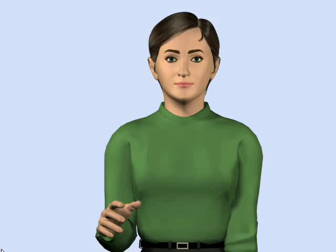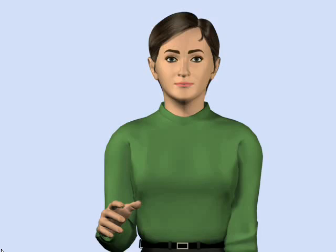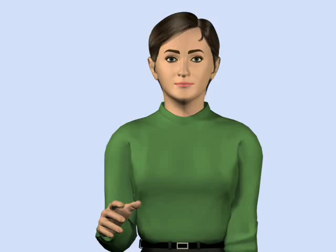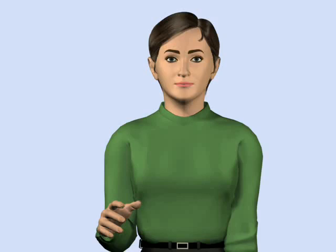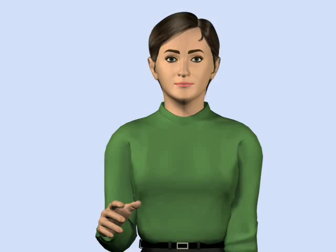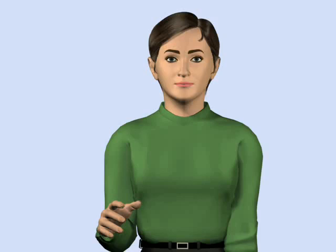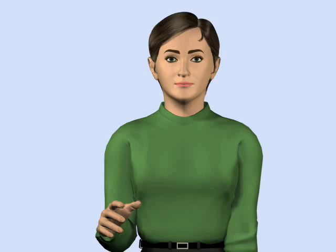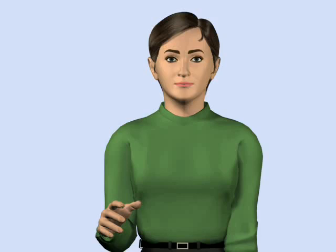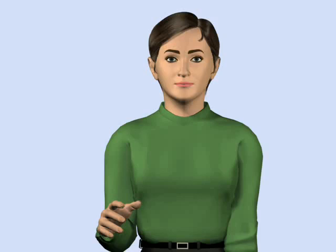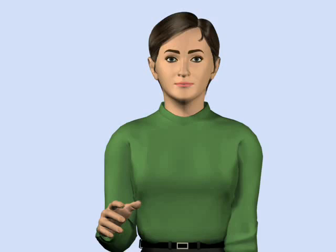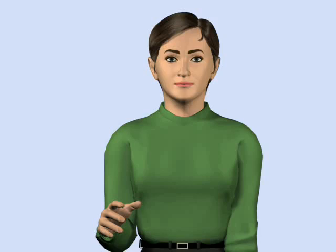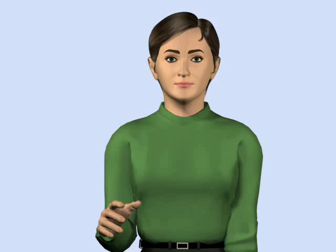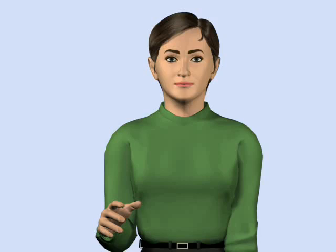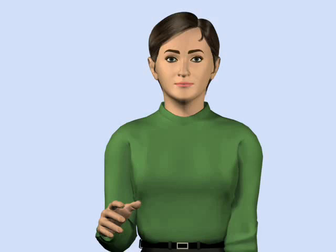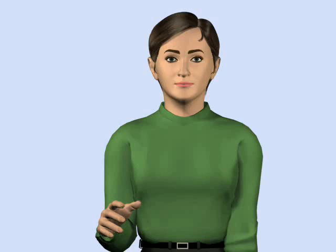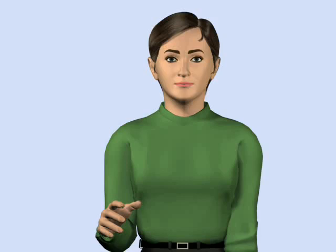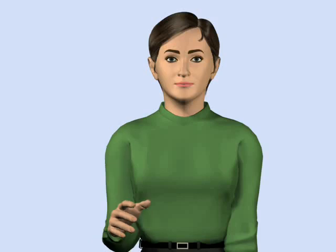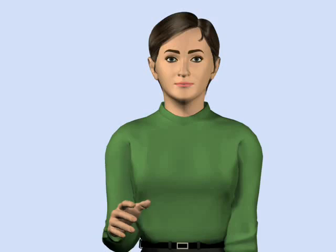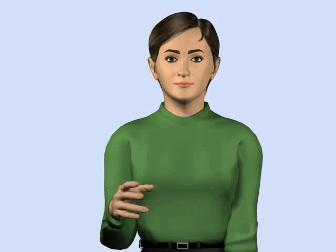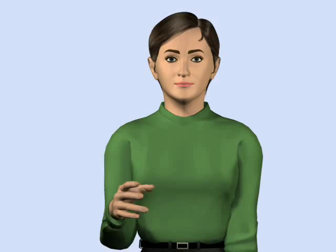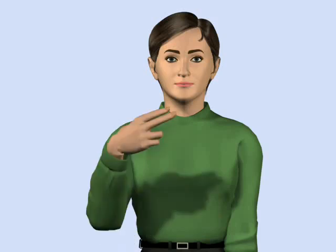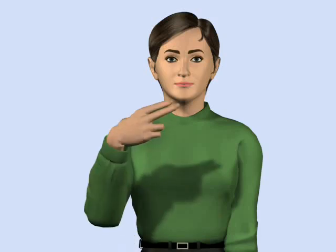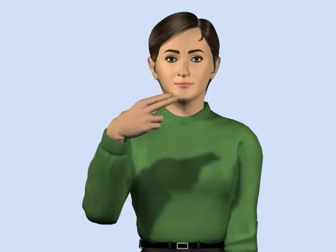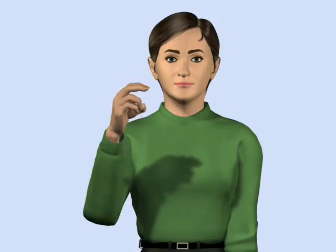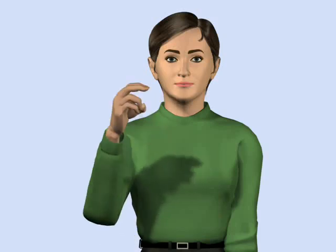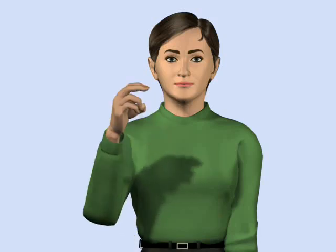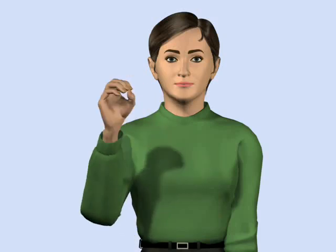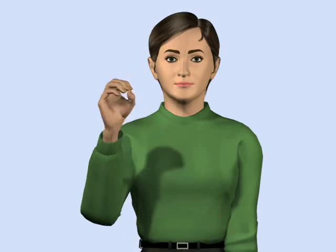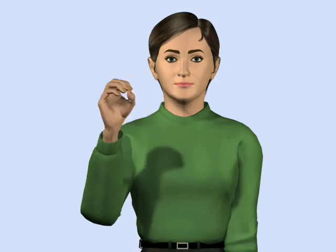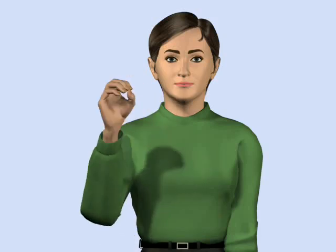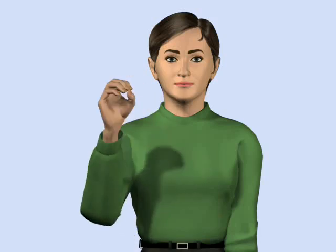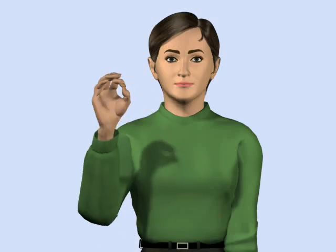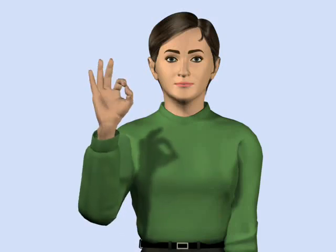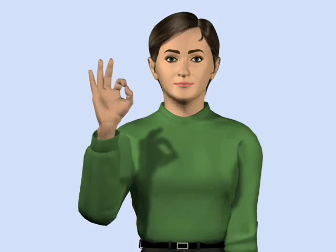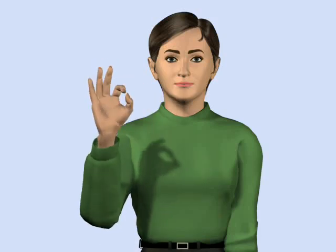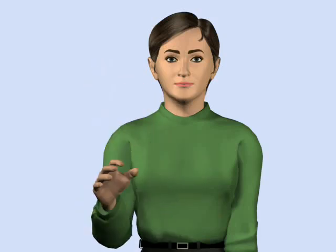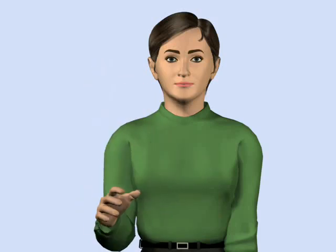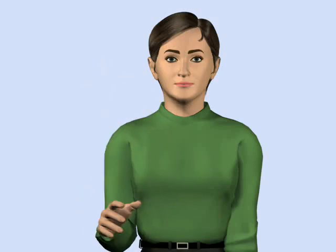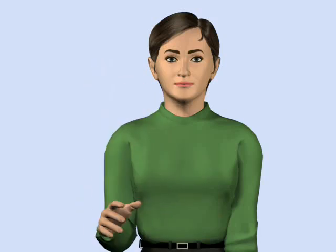hoof-animal